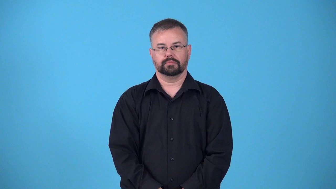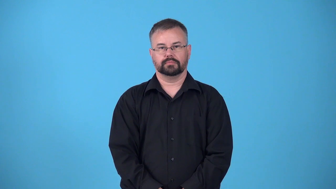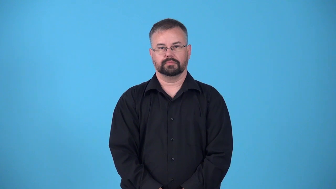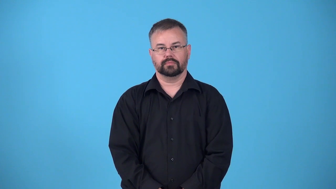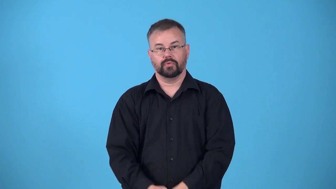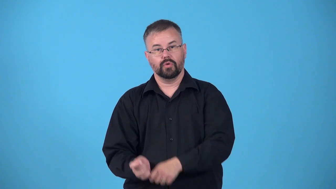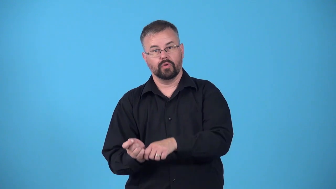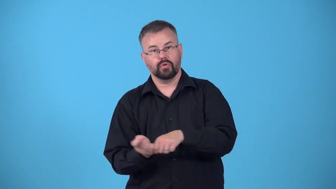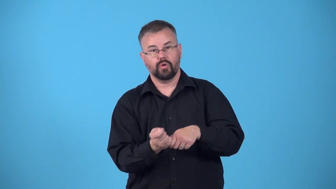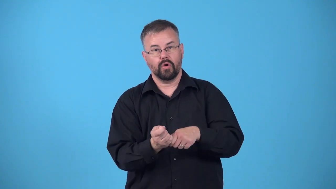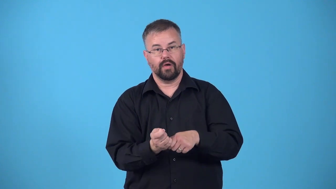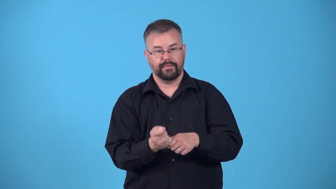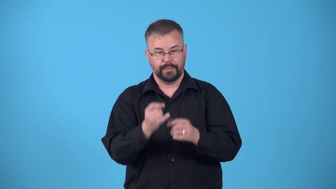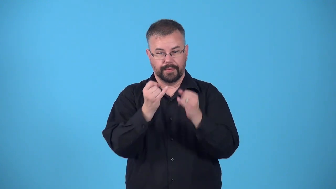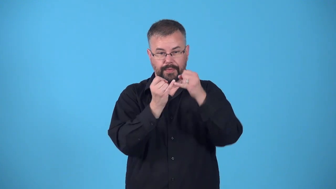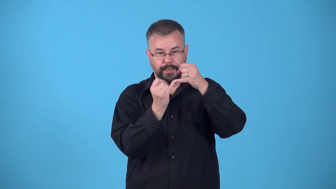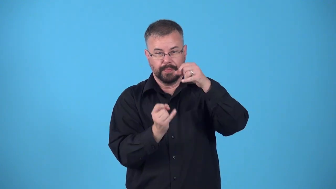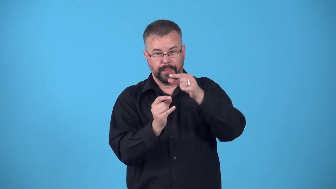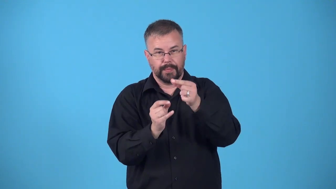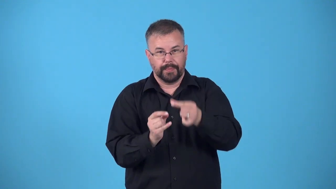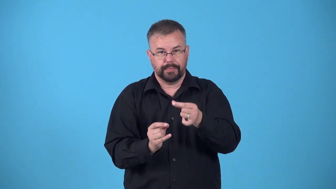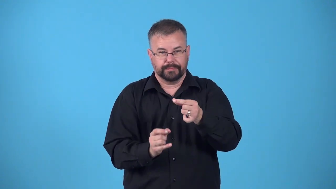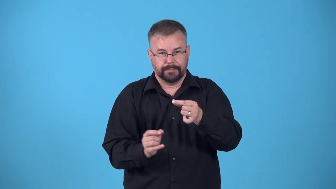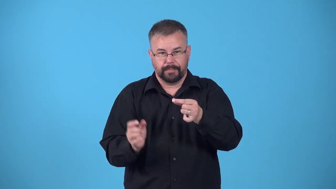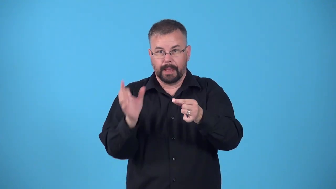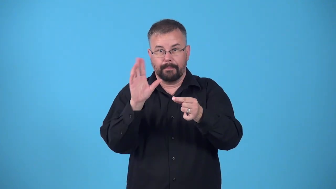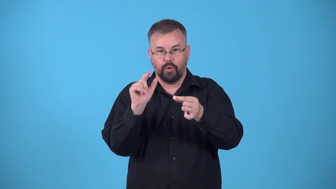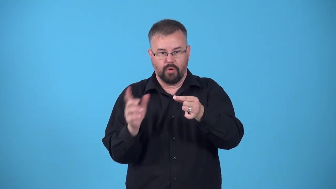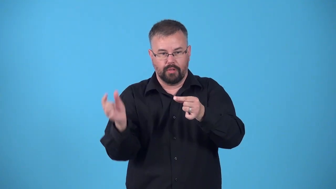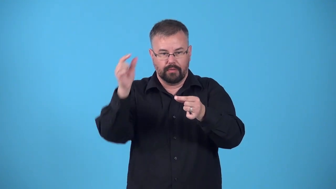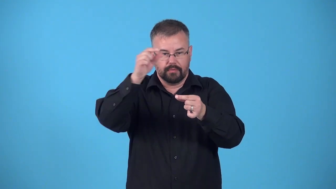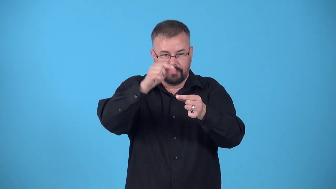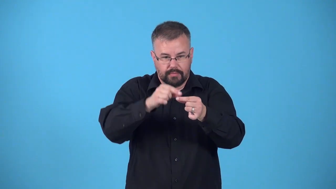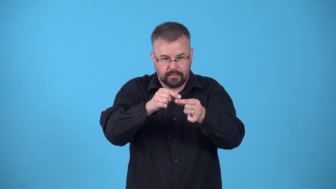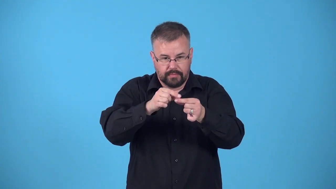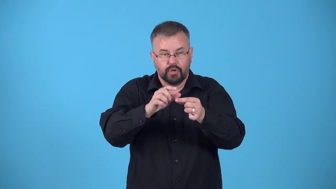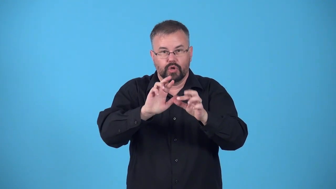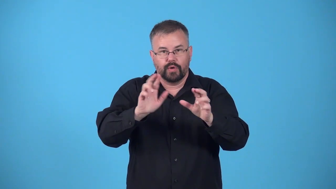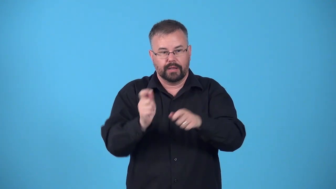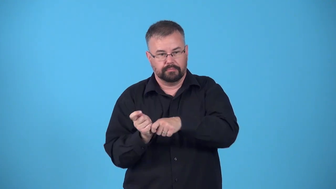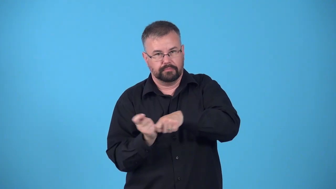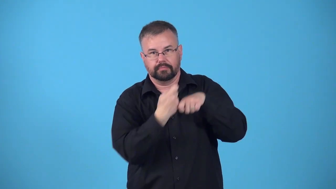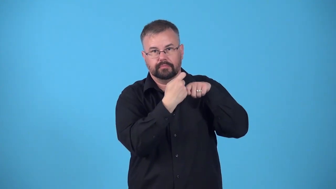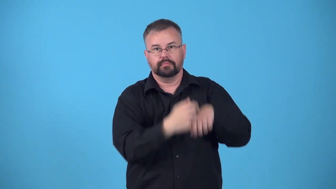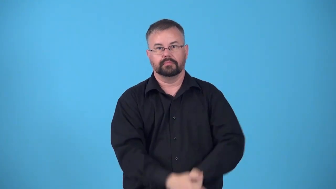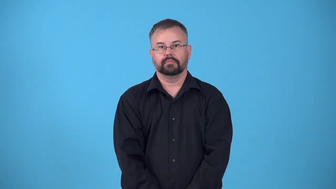tee up golf ball